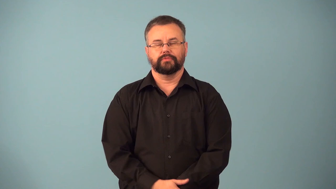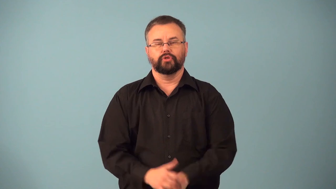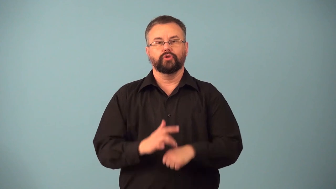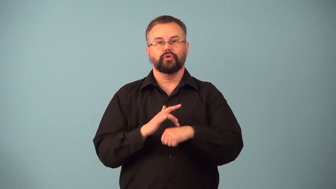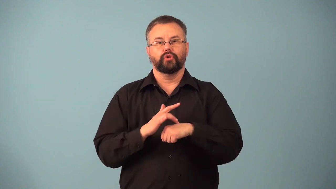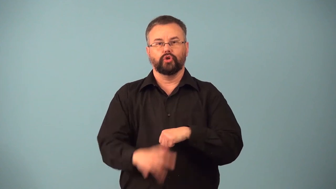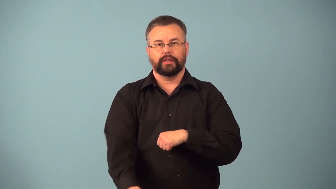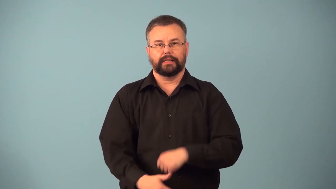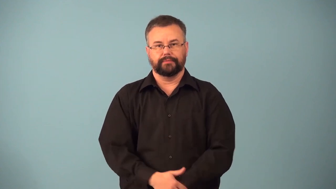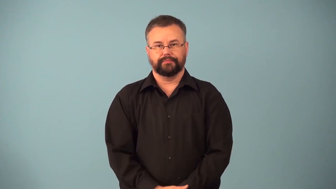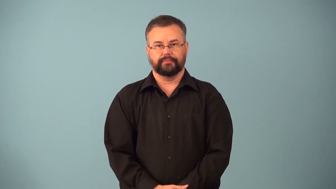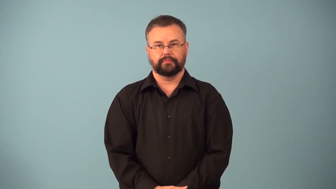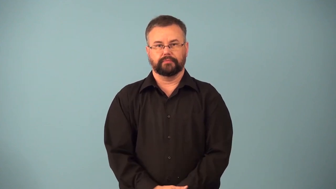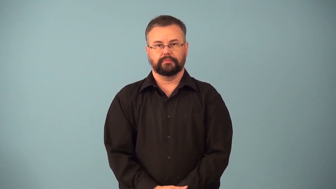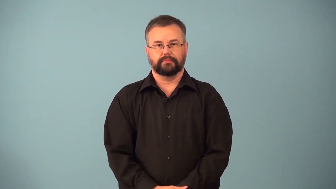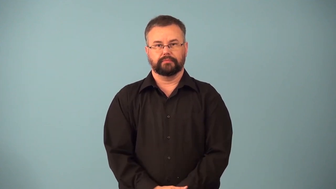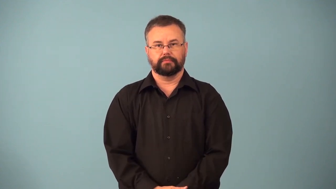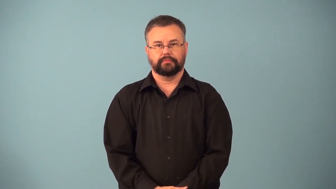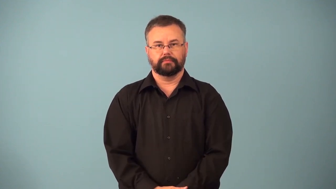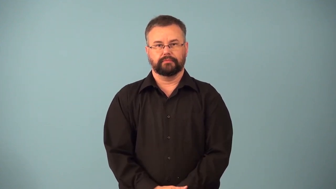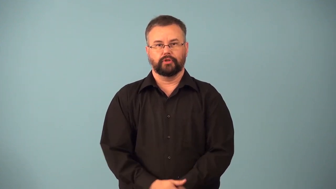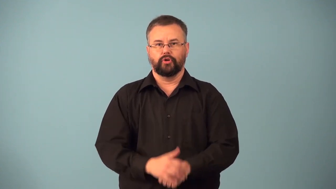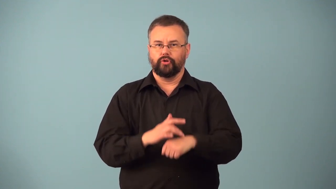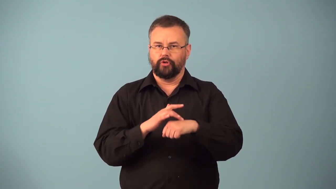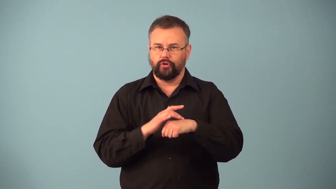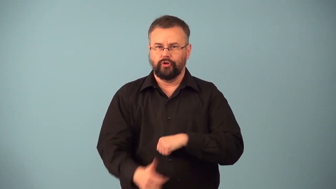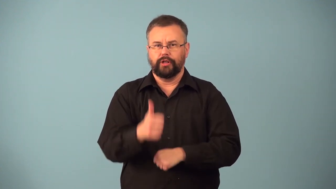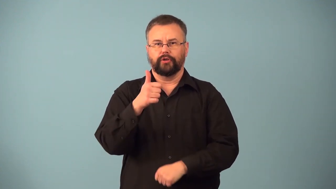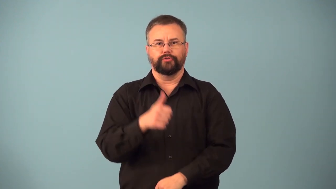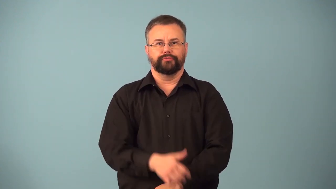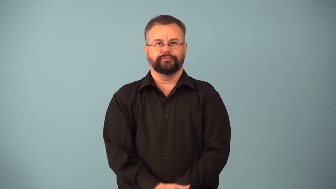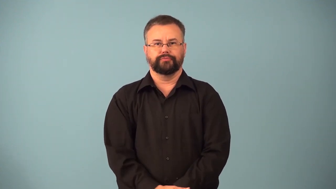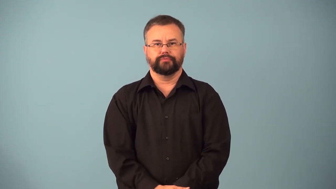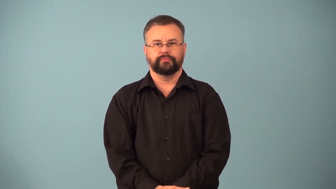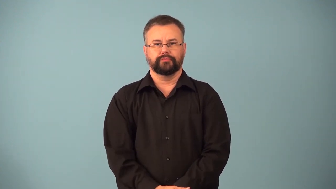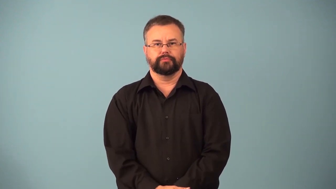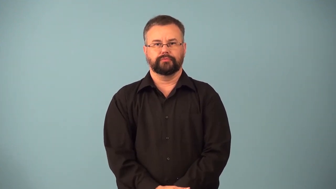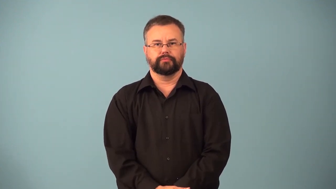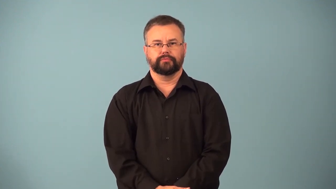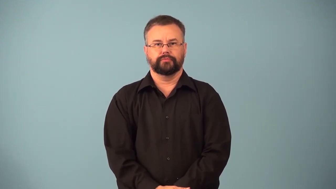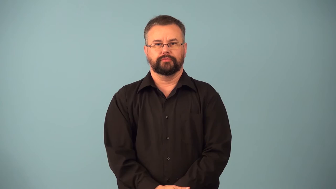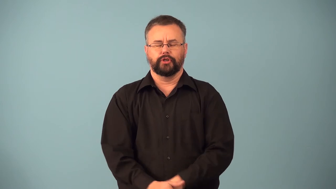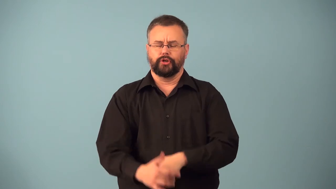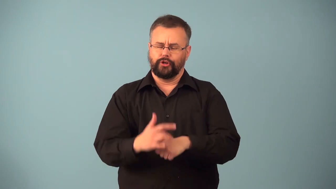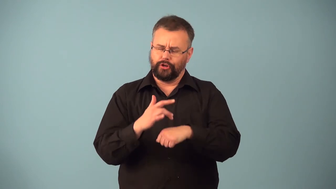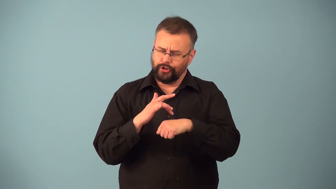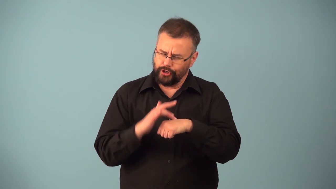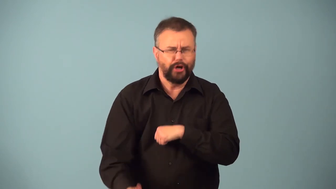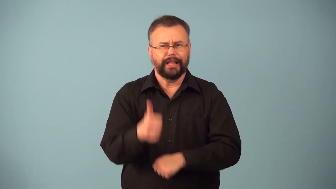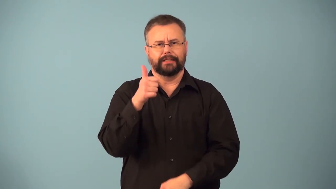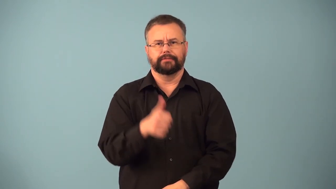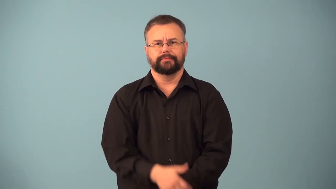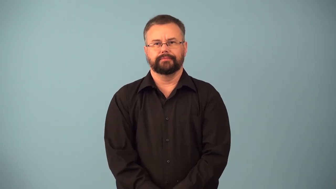early, earlier, earliest